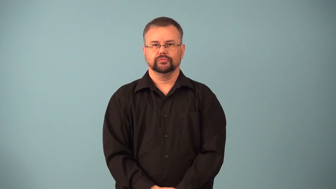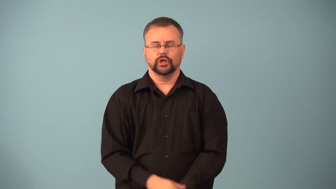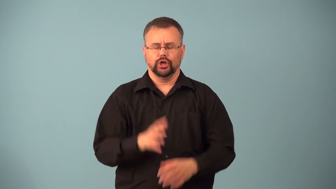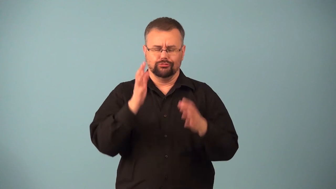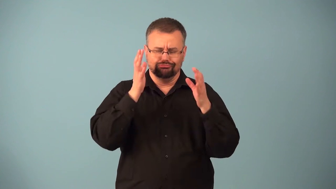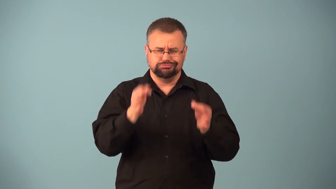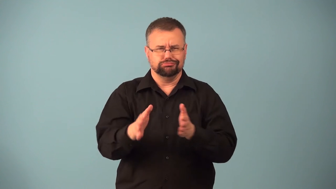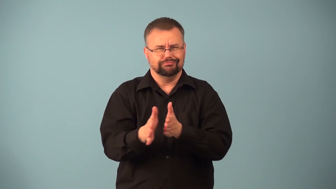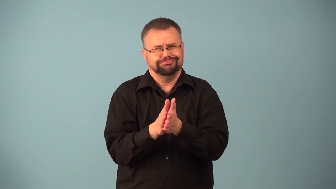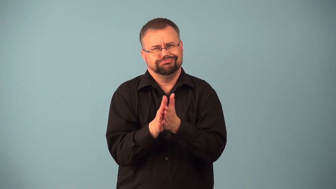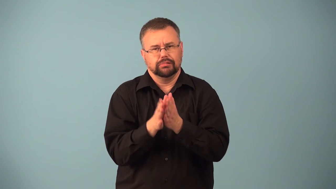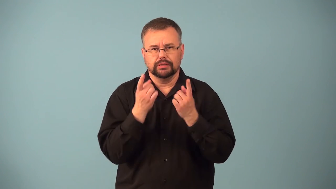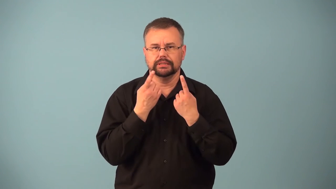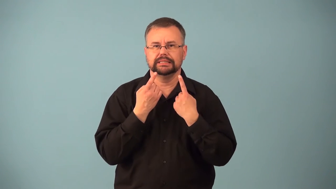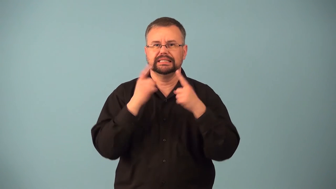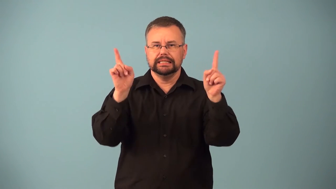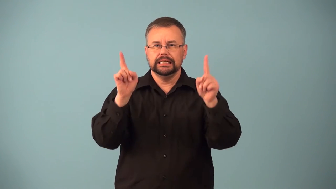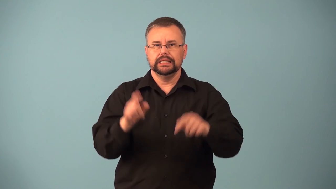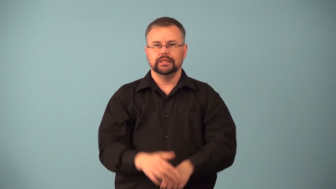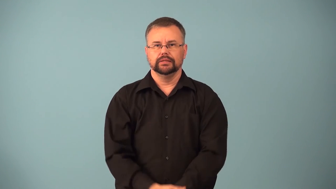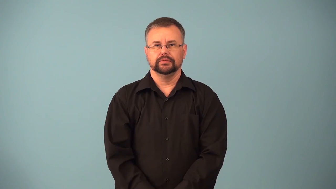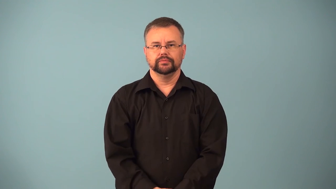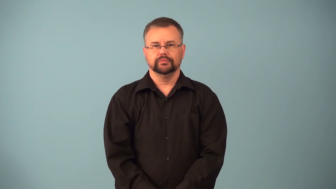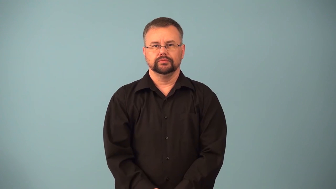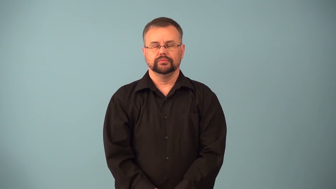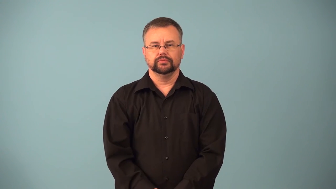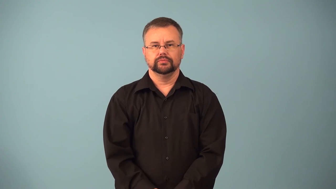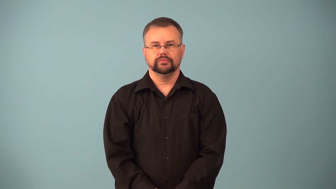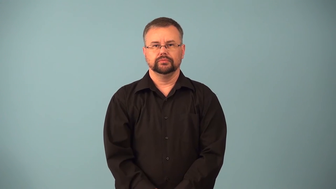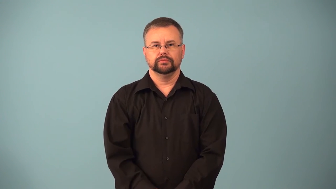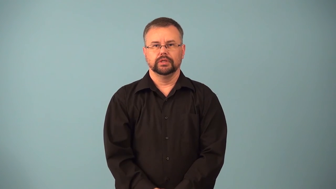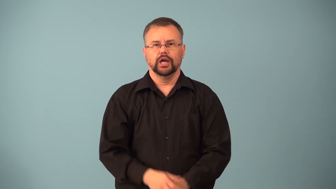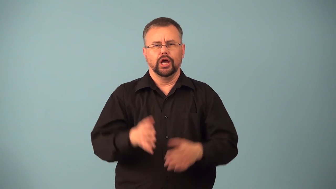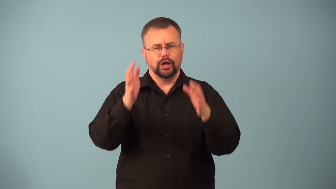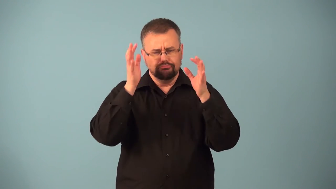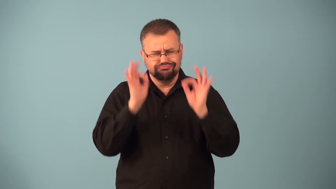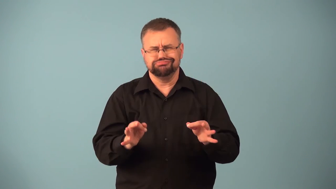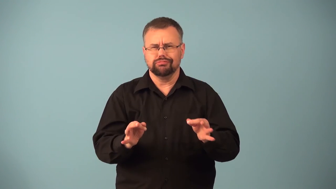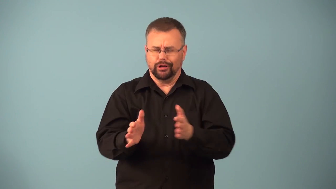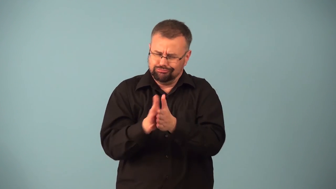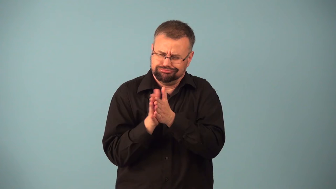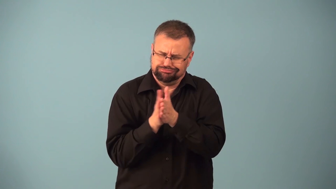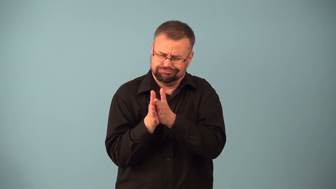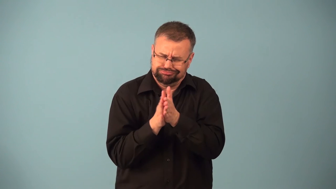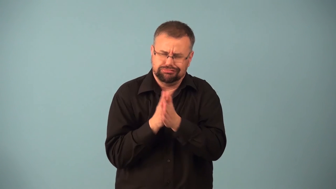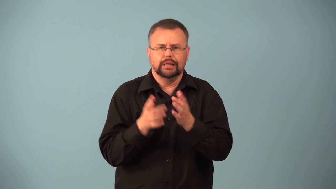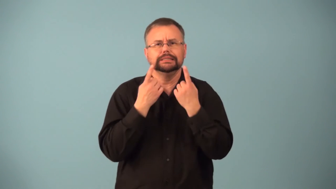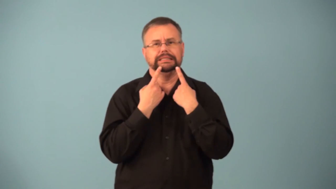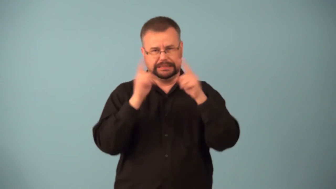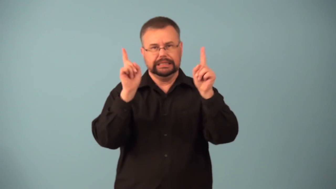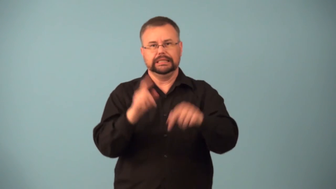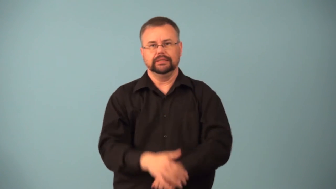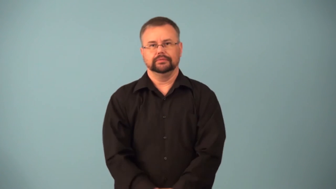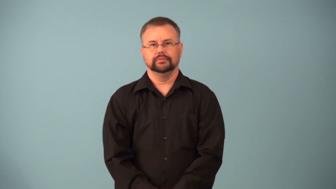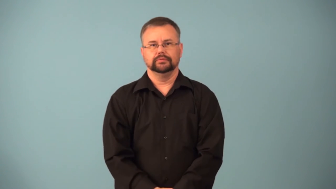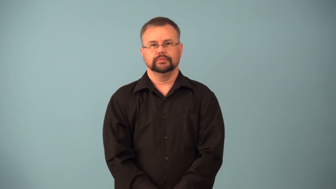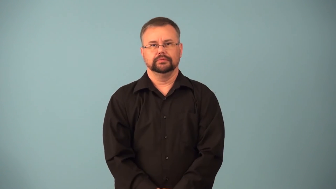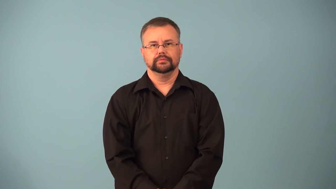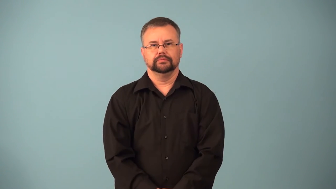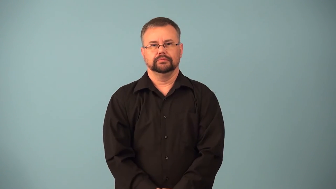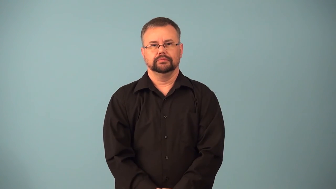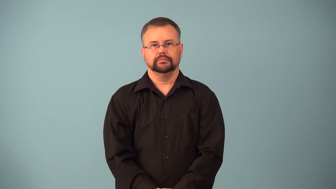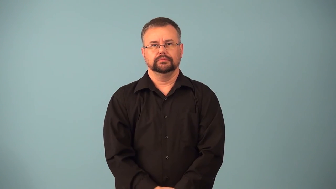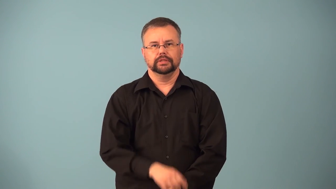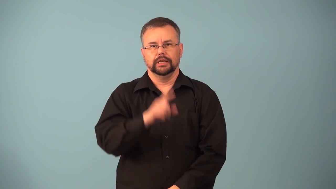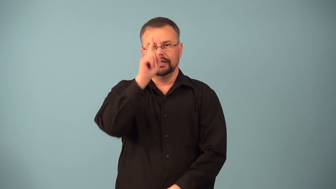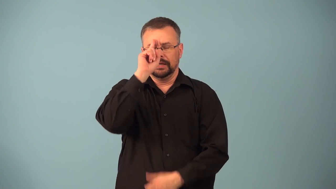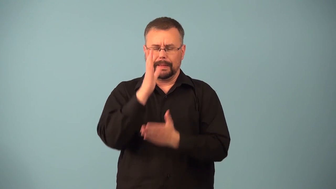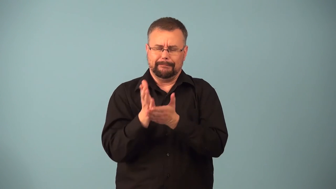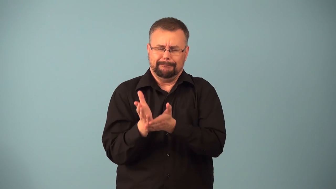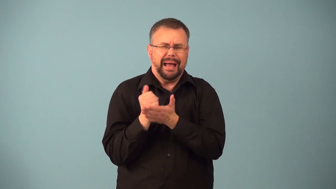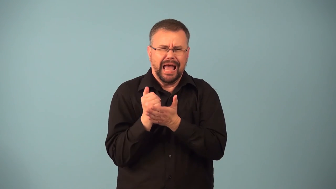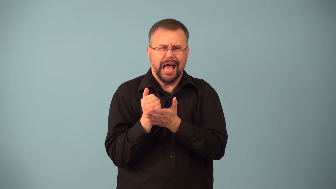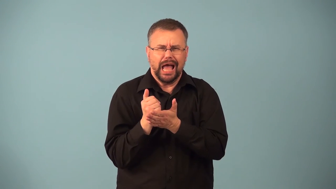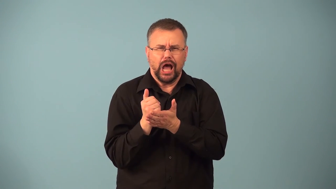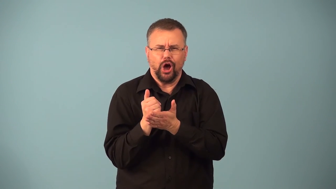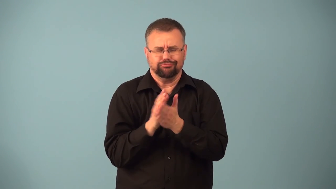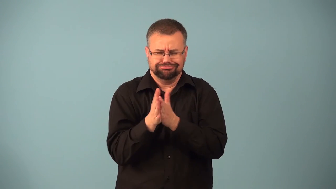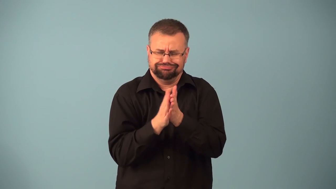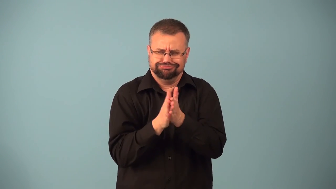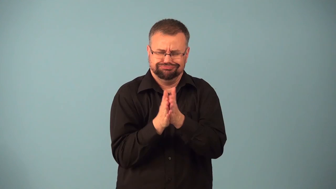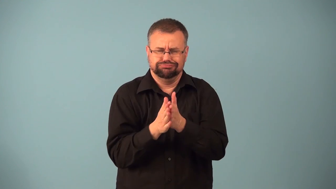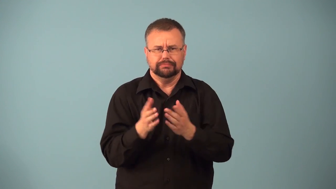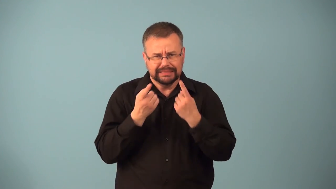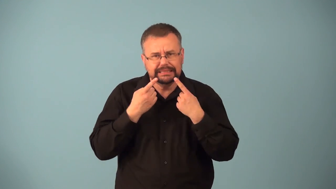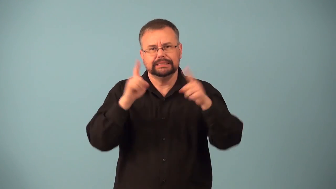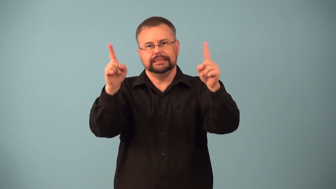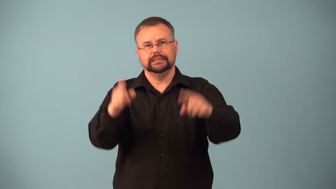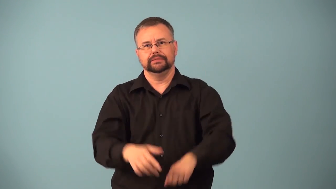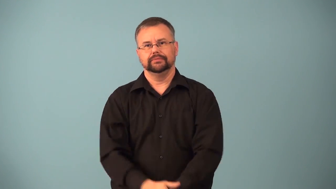determined